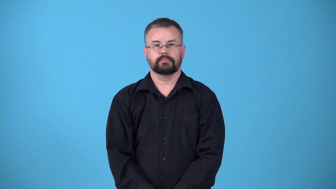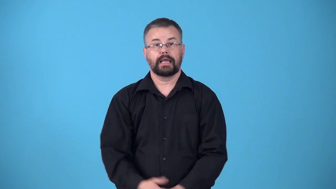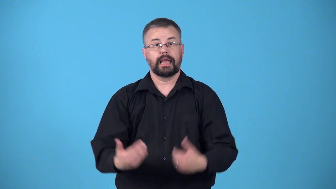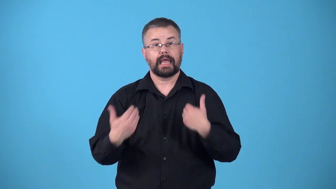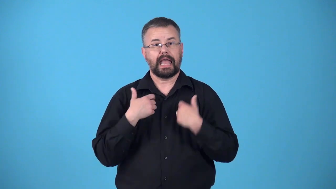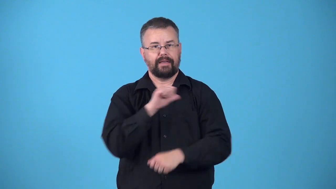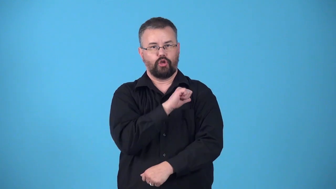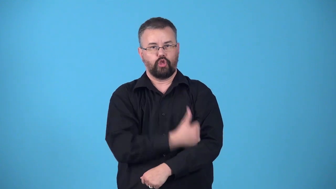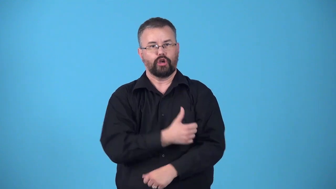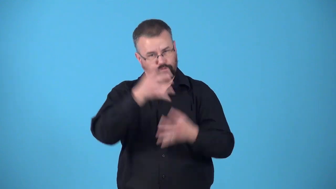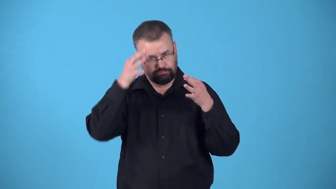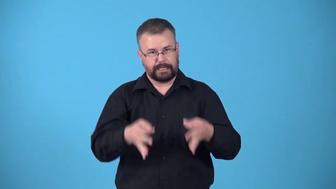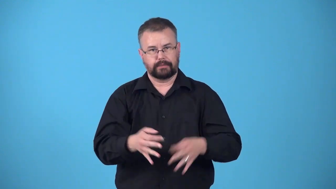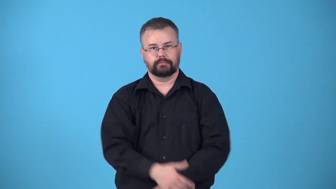free rein